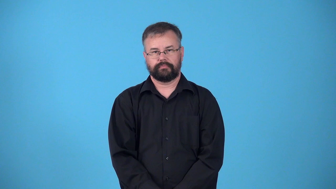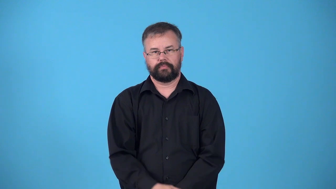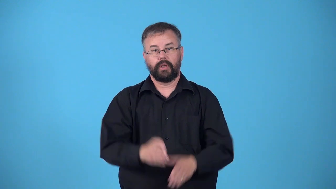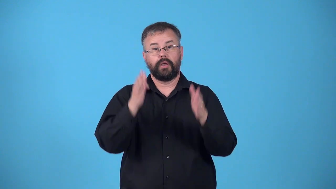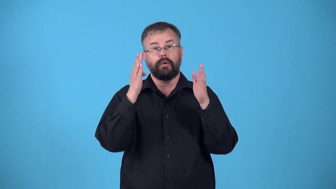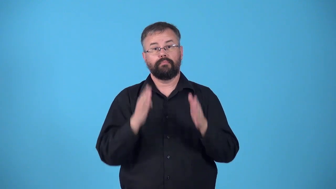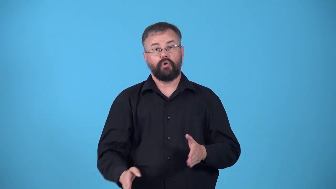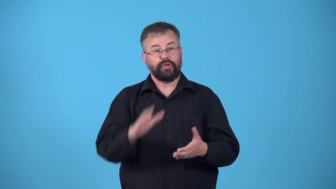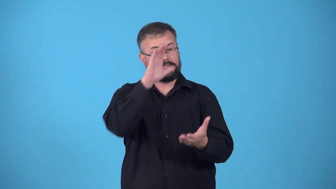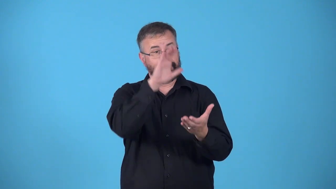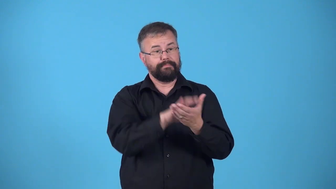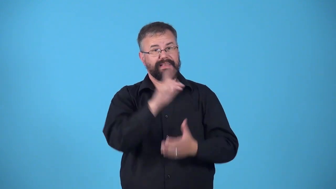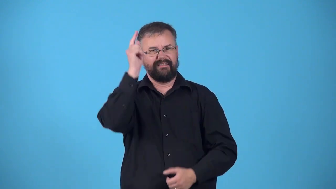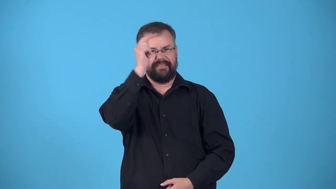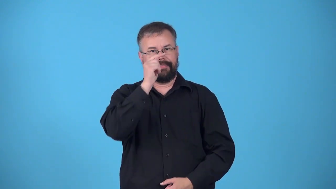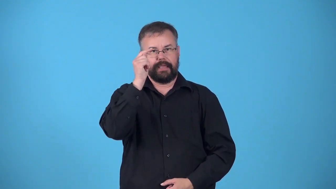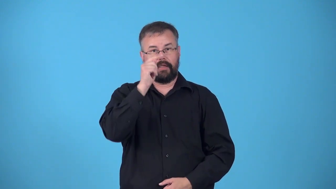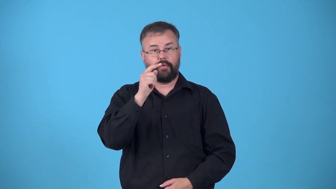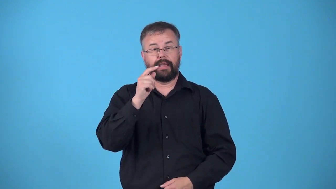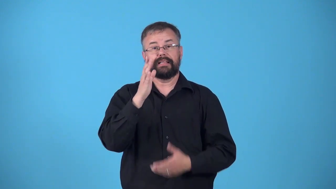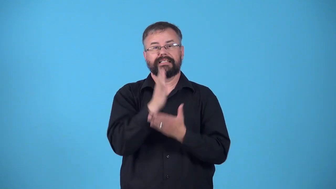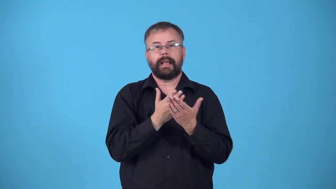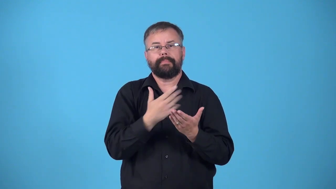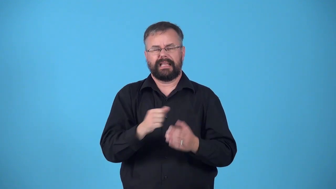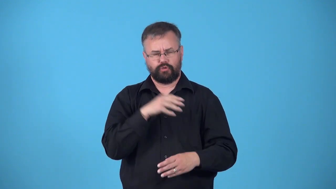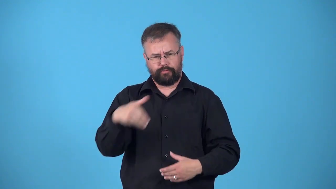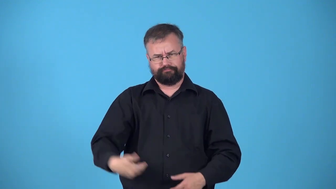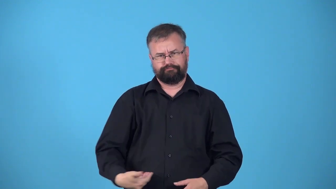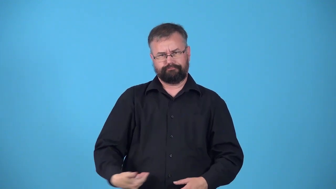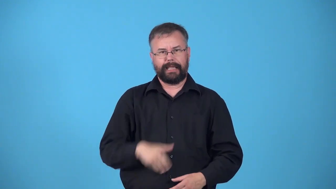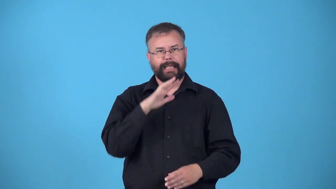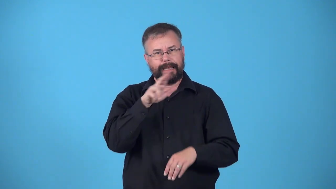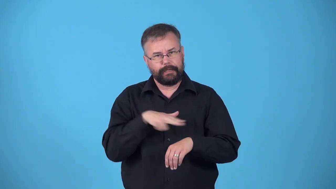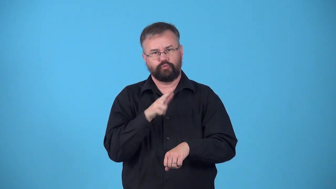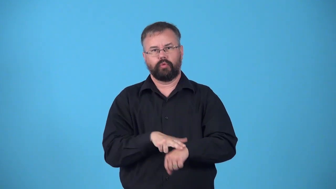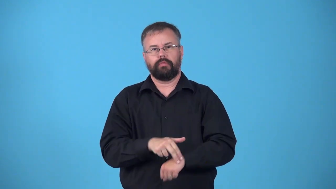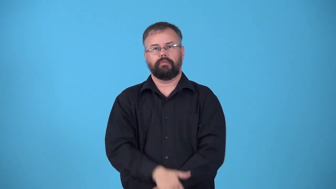nativist, nativism